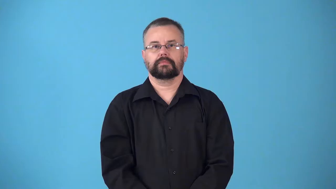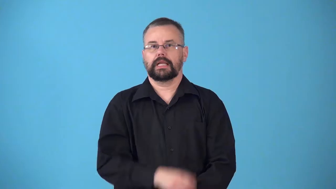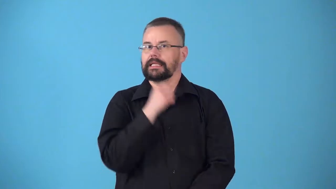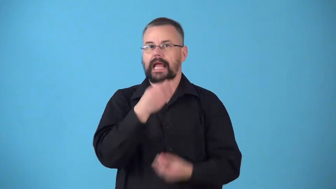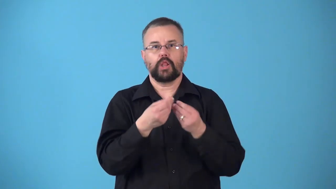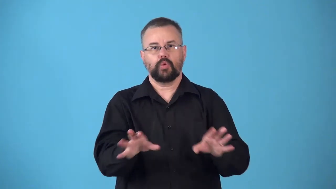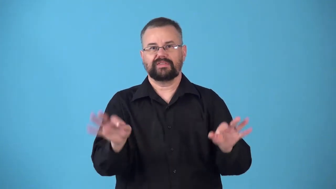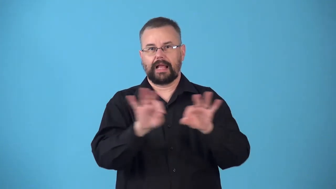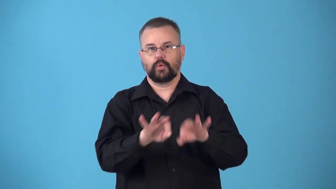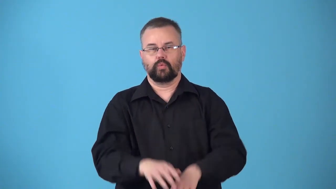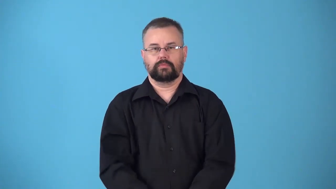nondepreciating